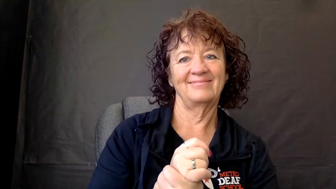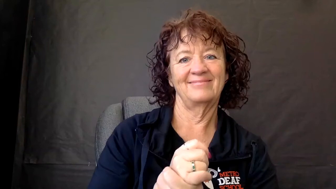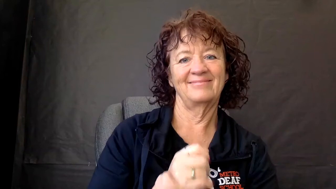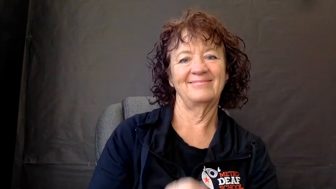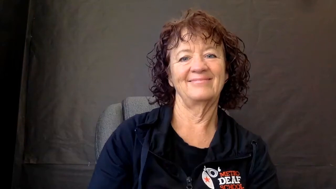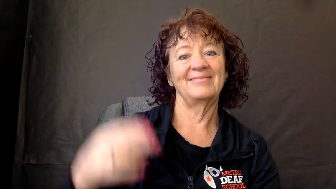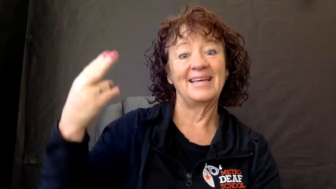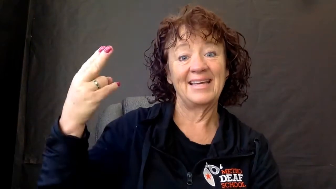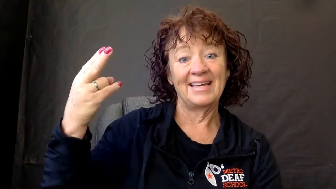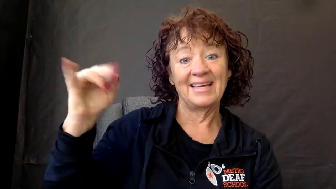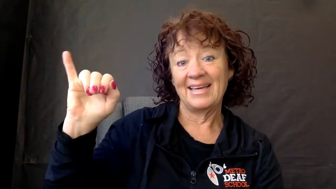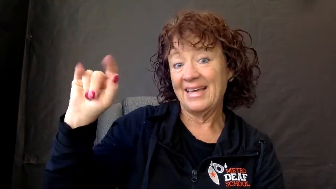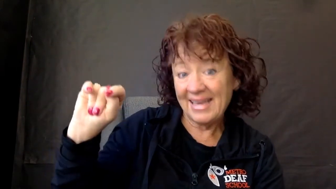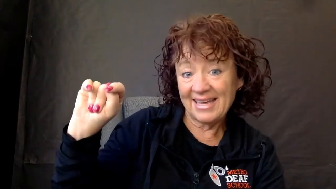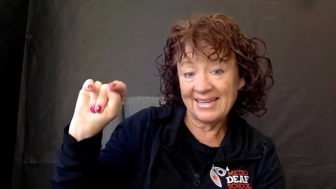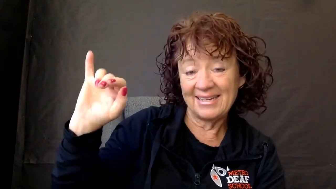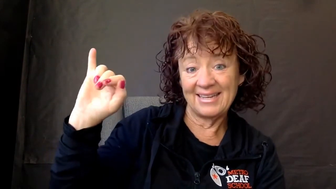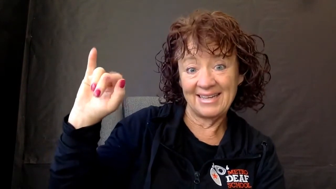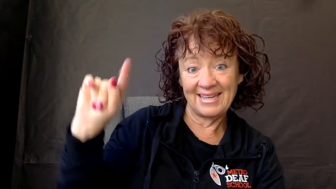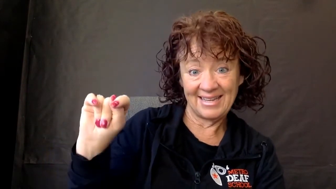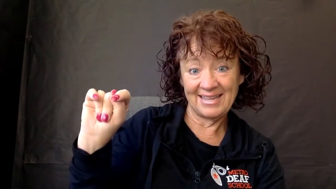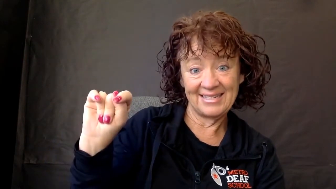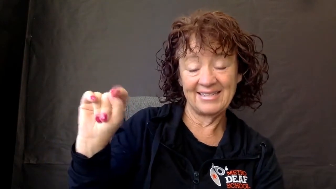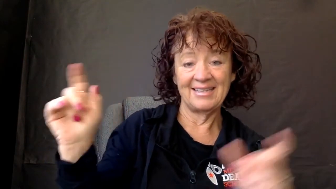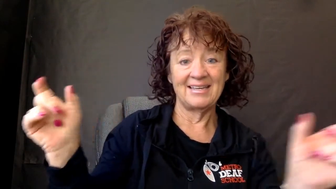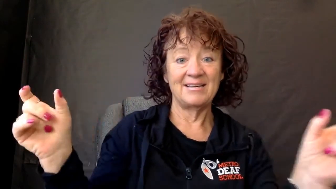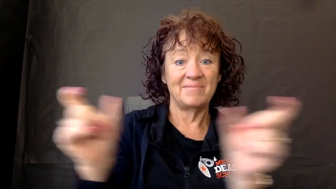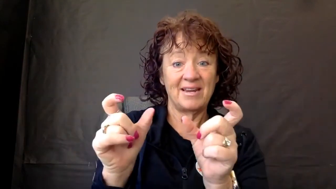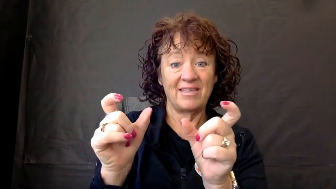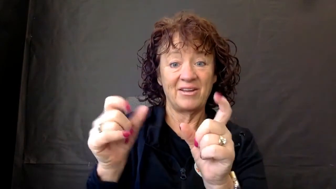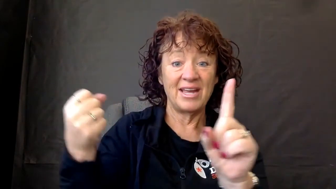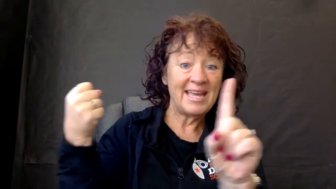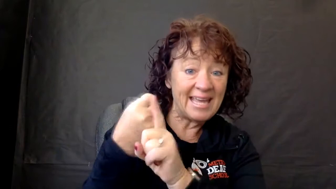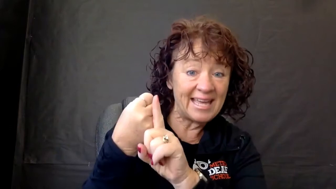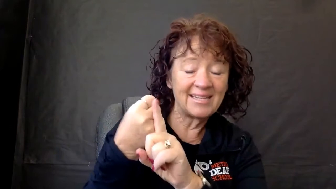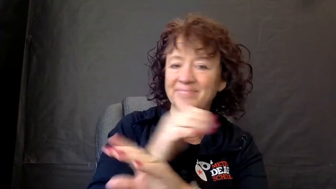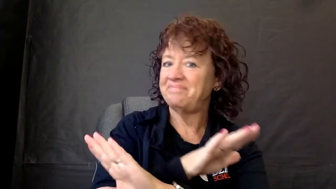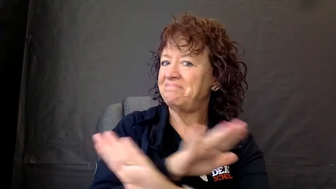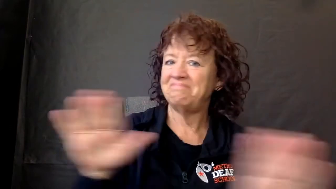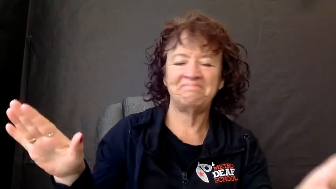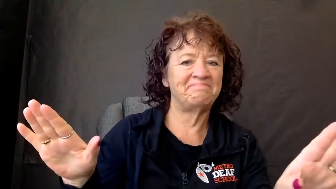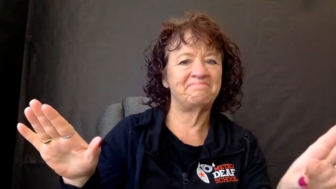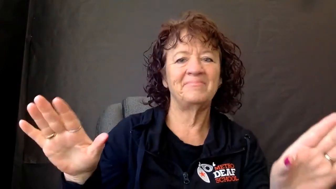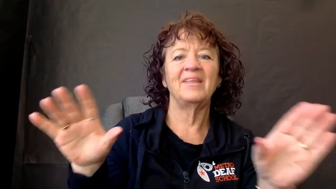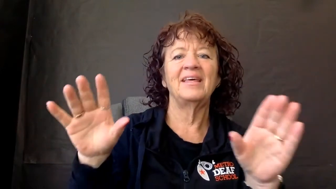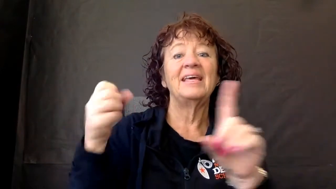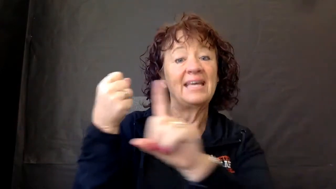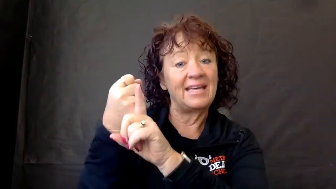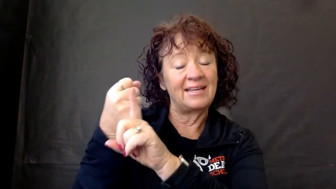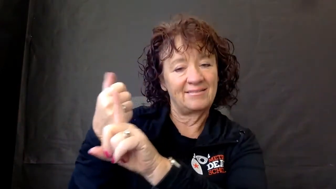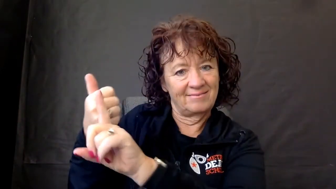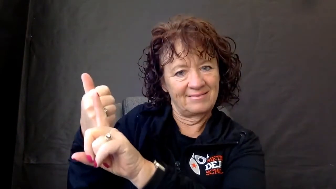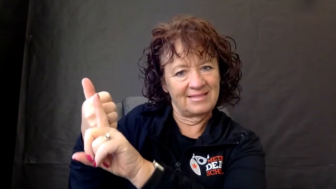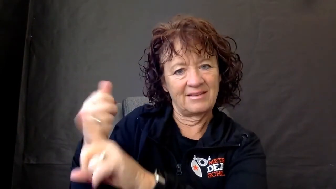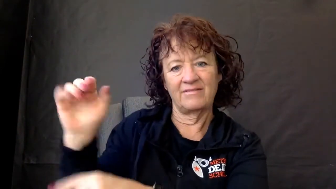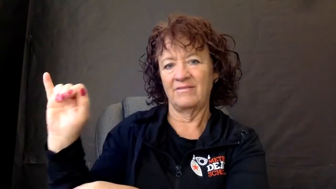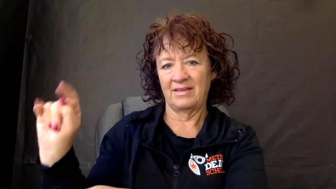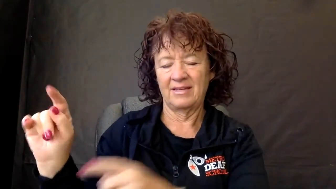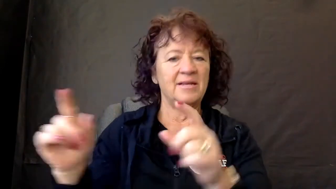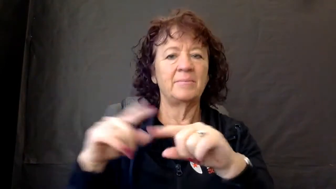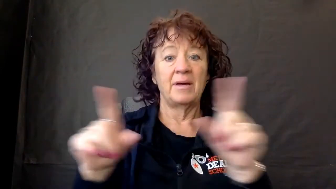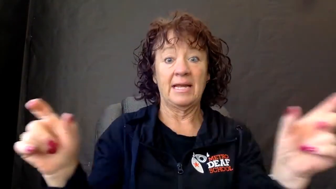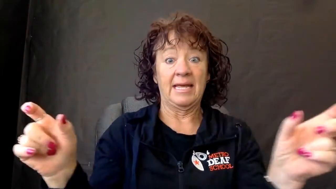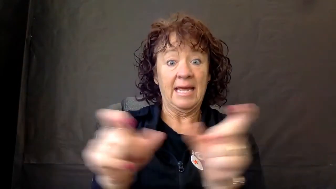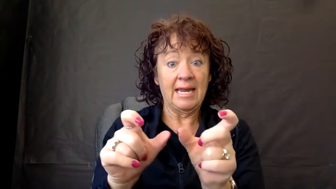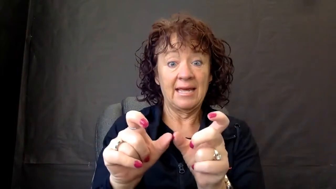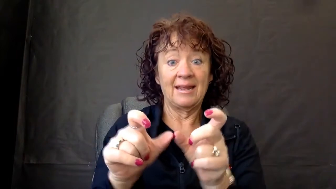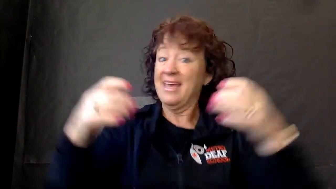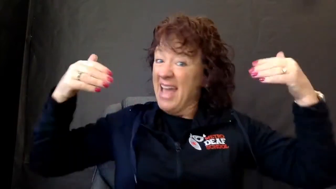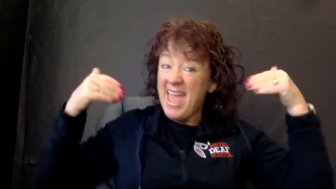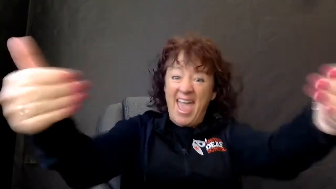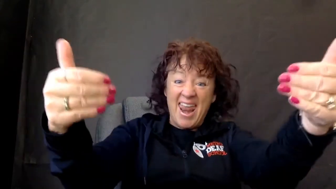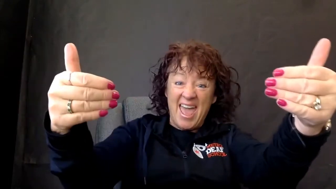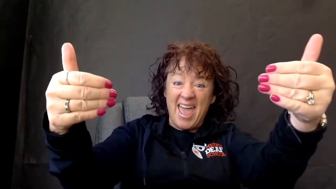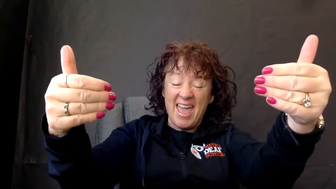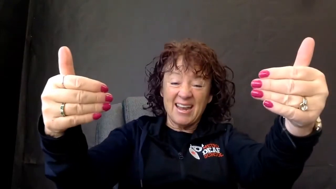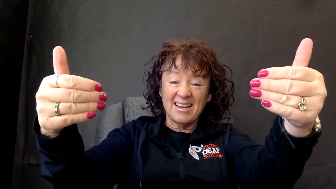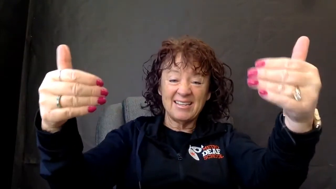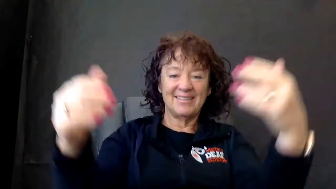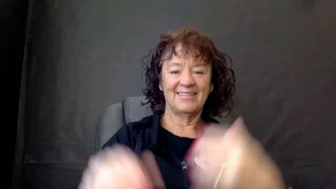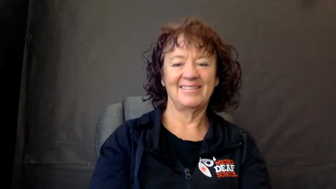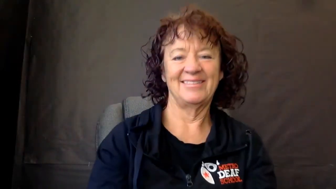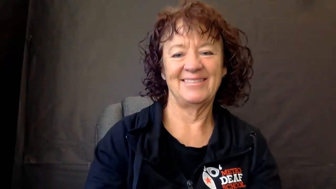Hit it!